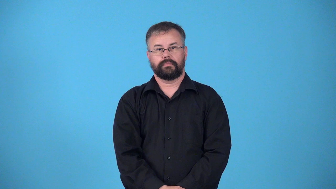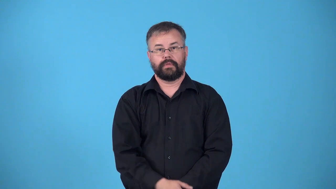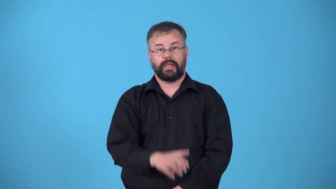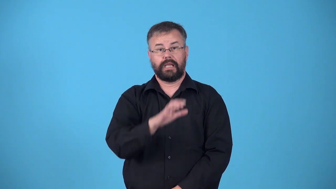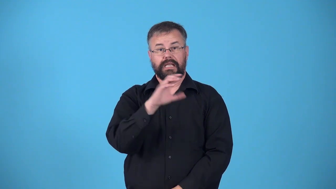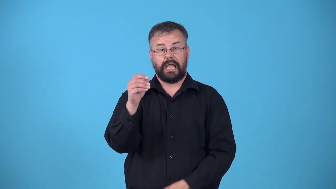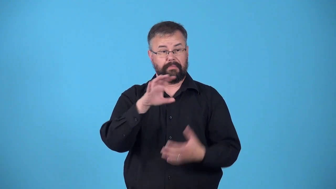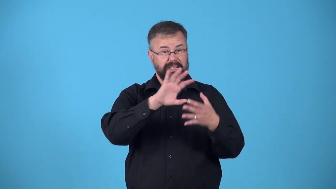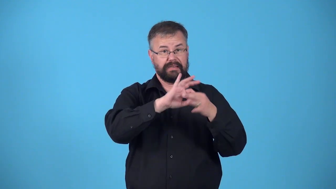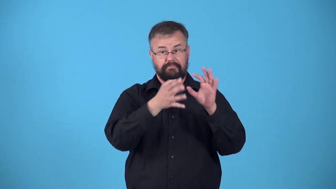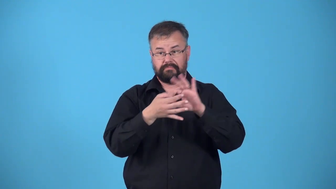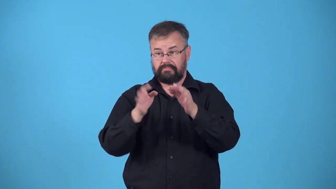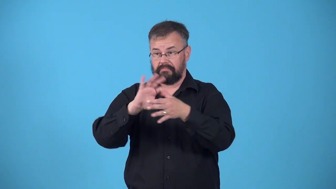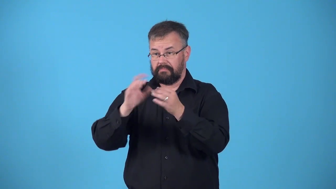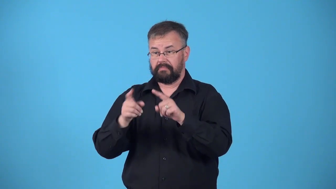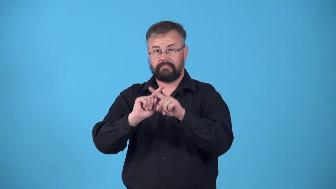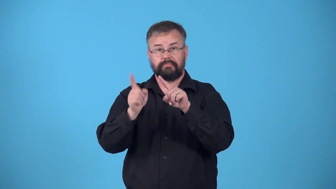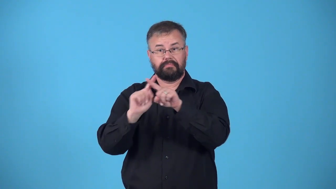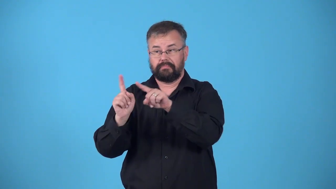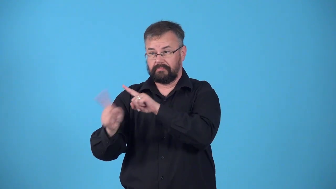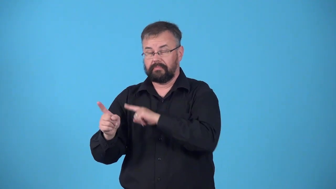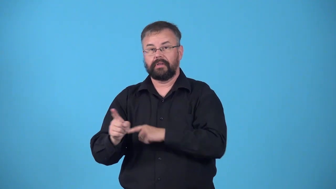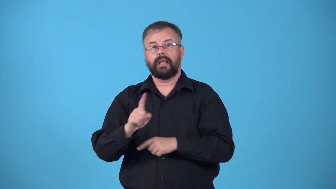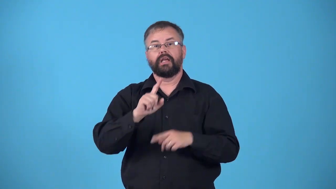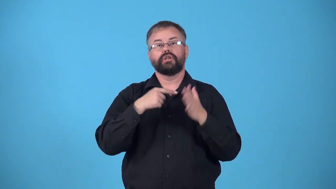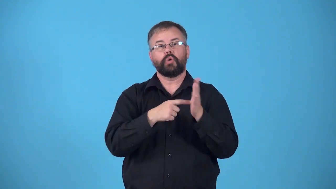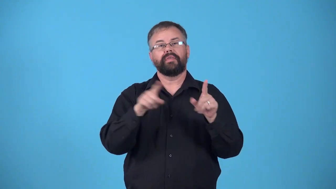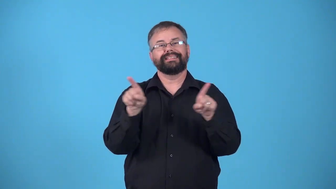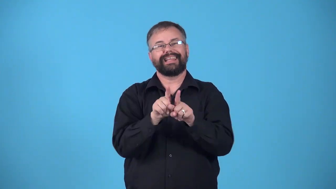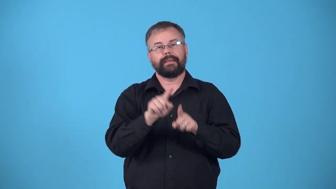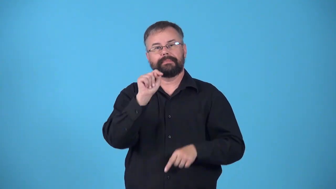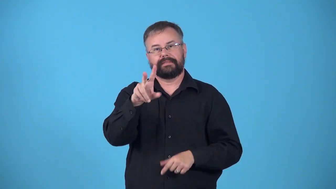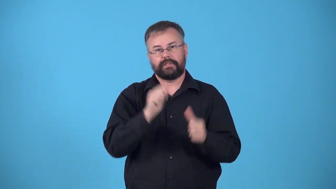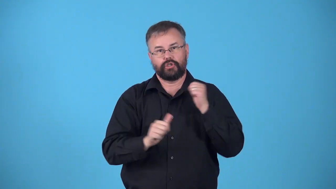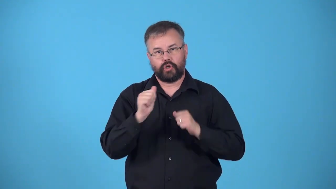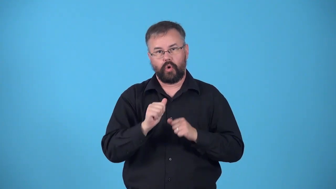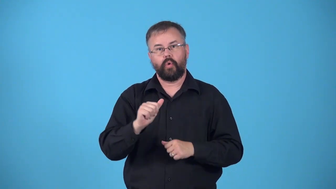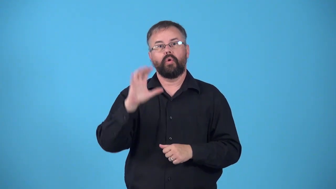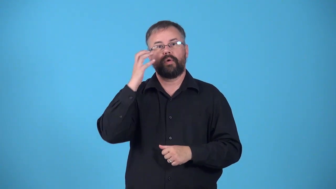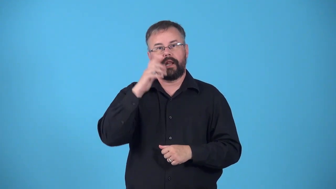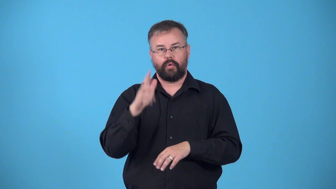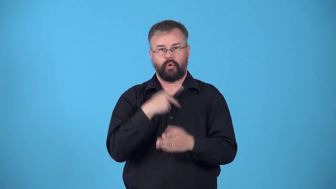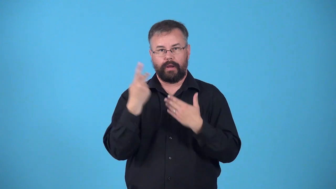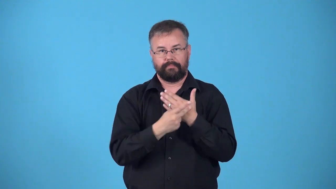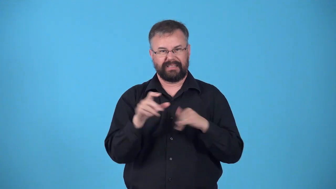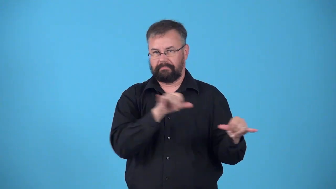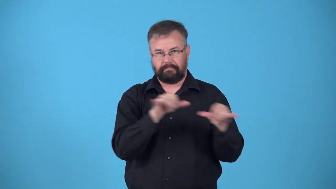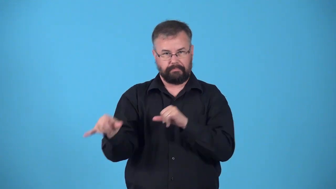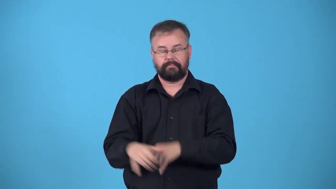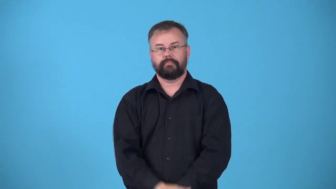network-companies